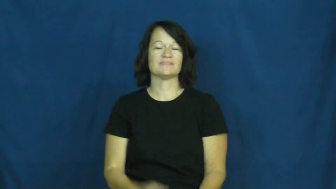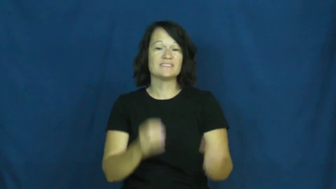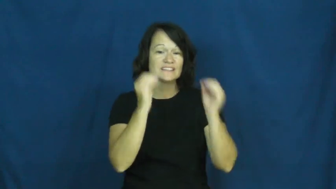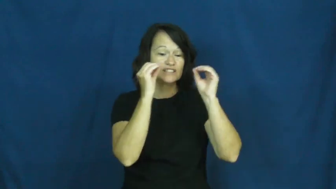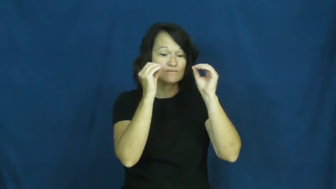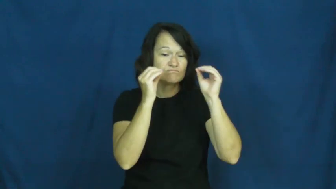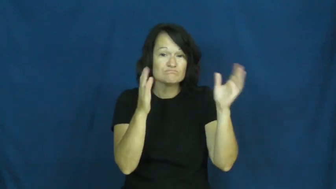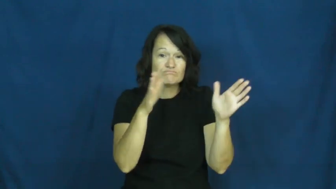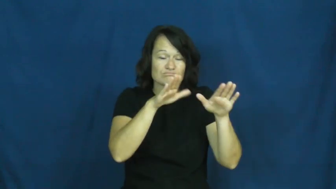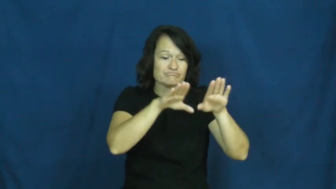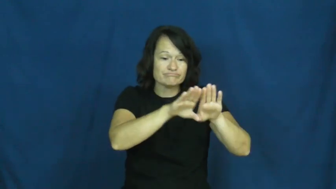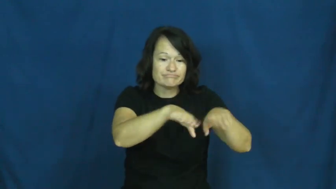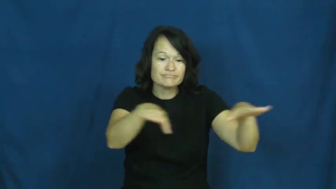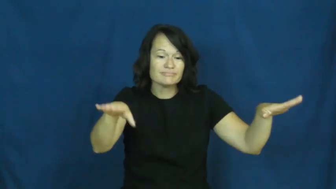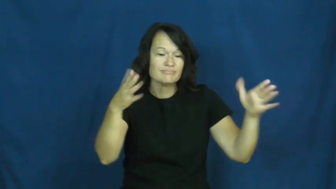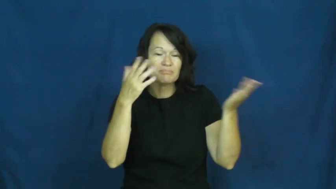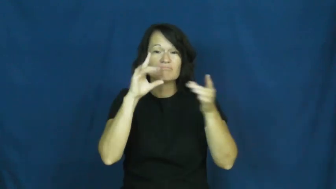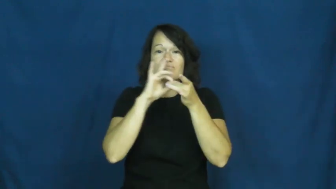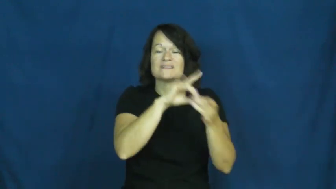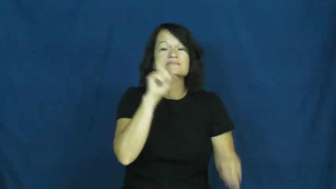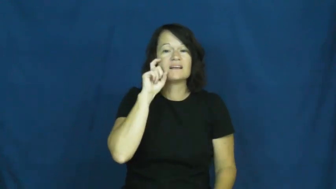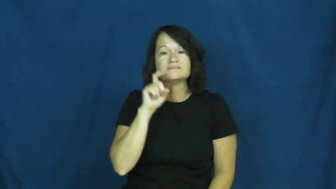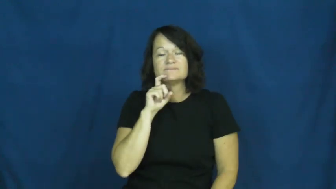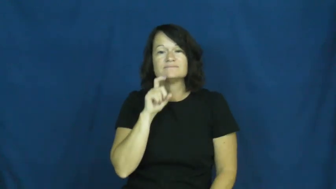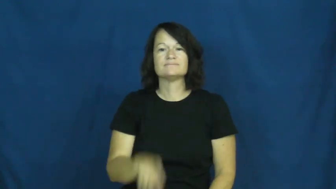birds and the bees